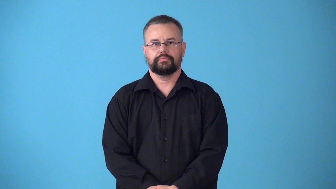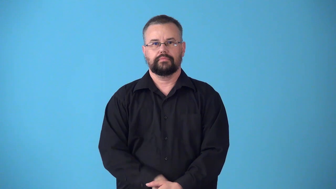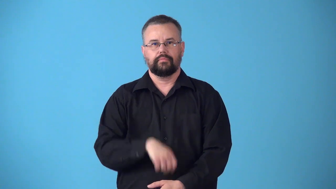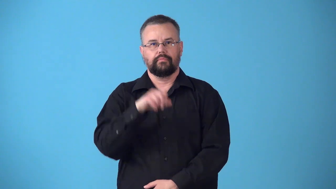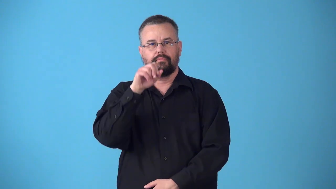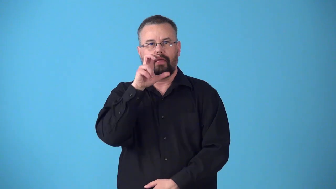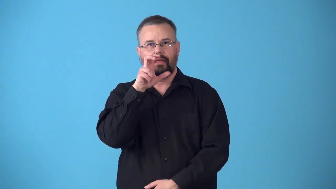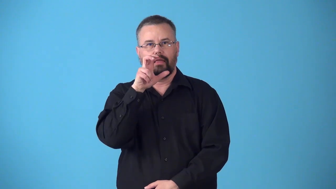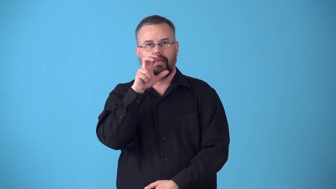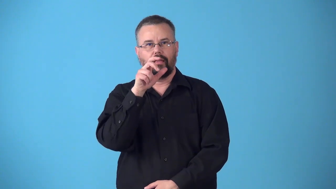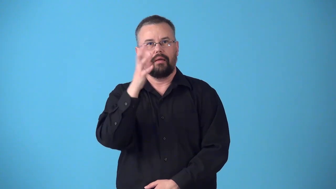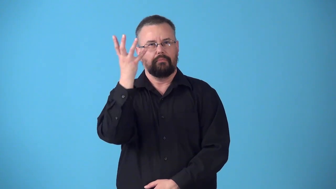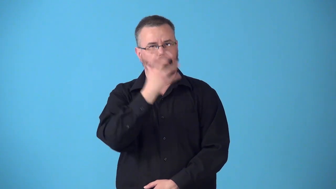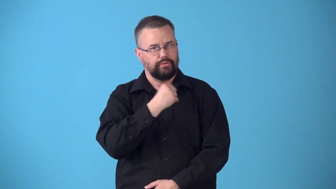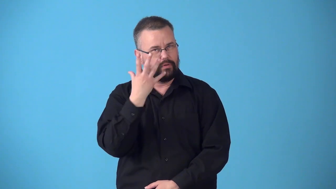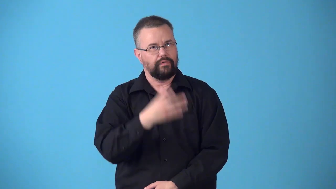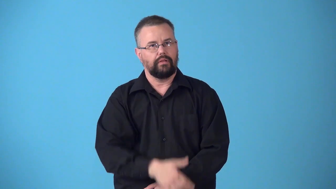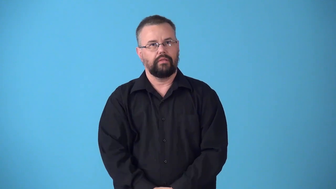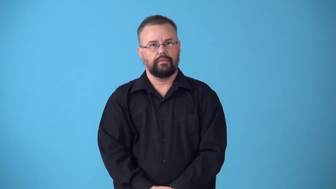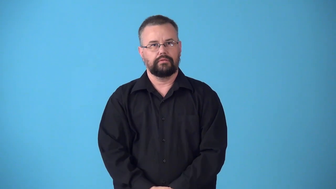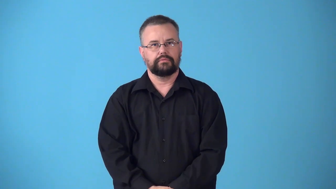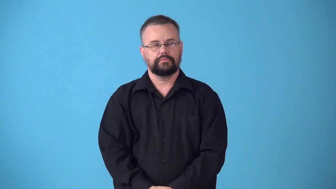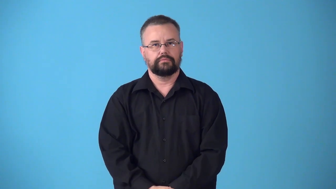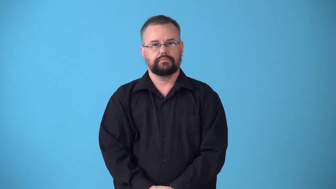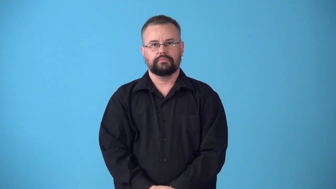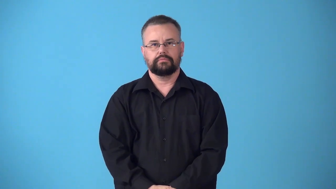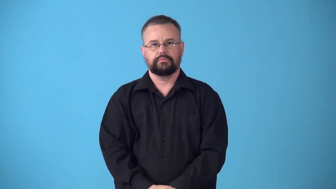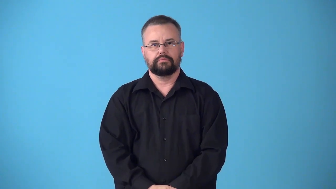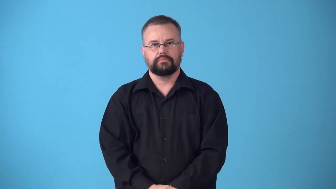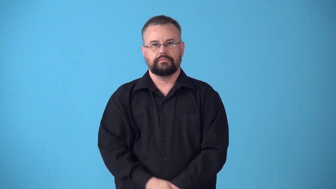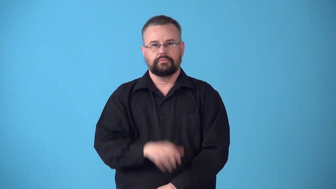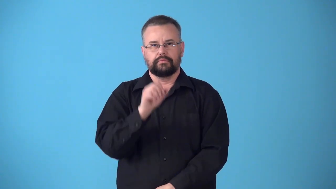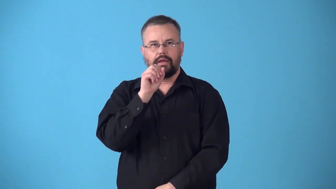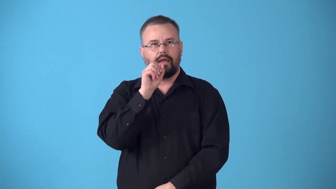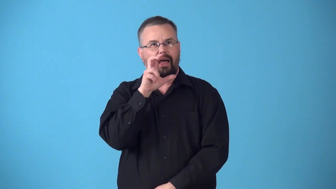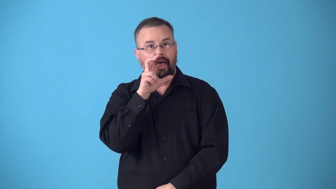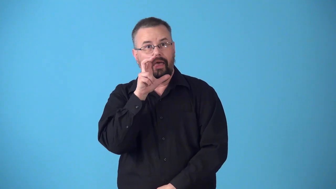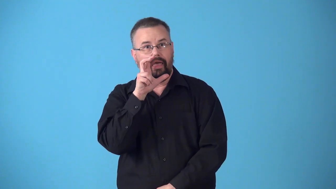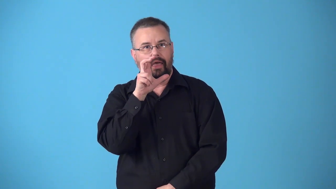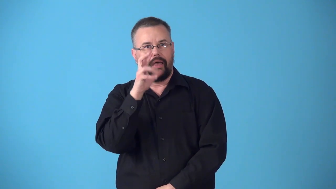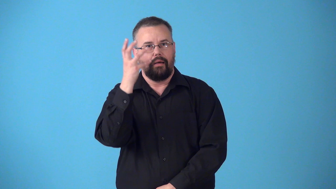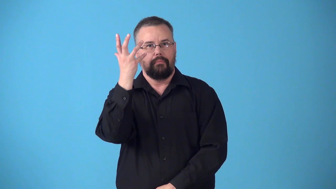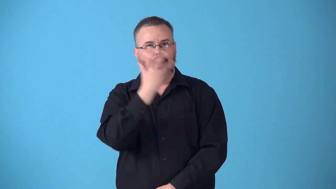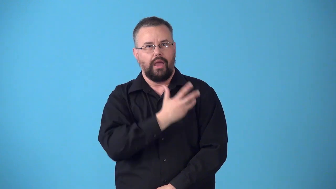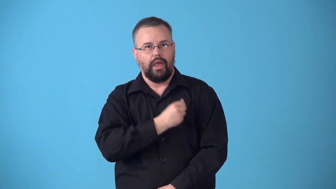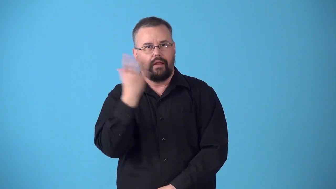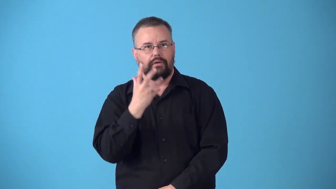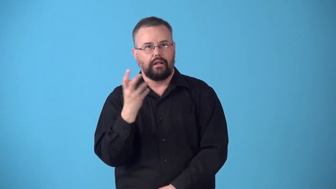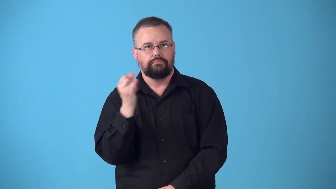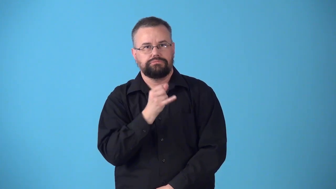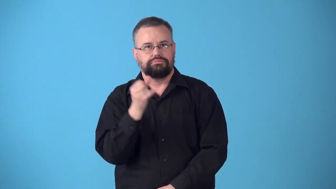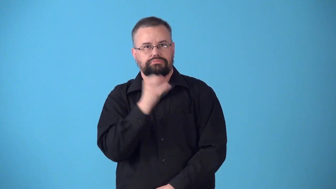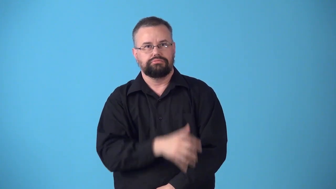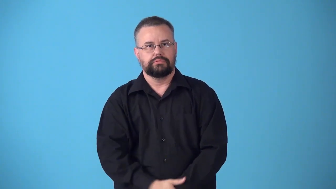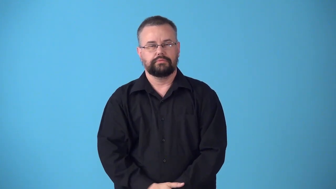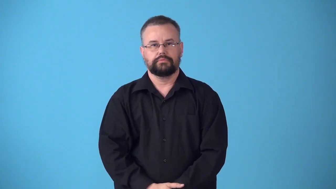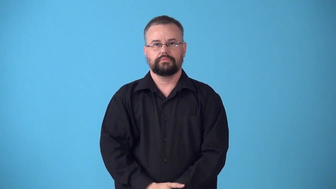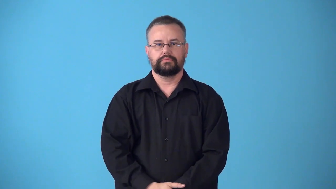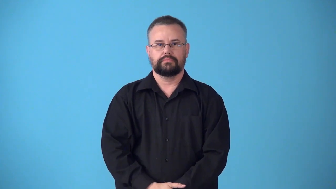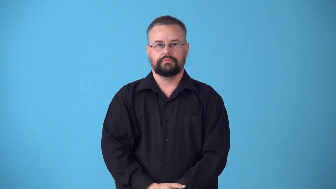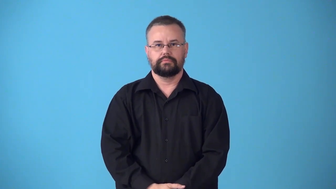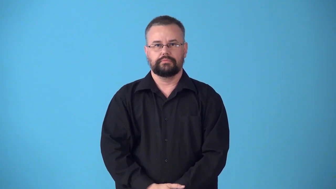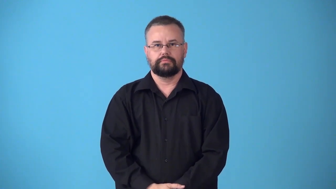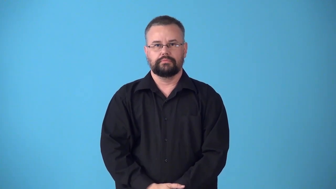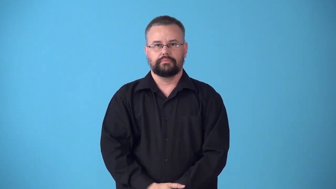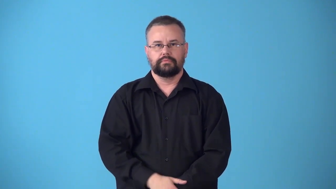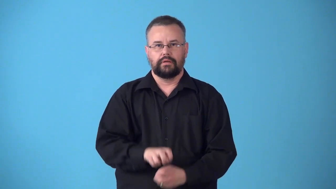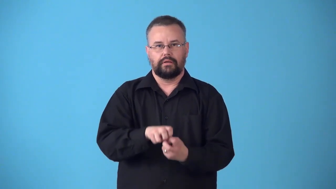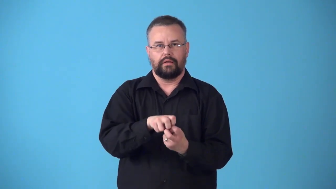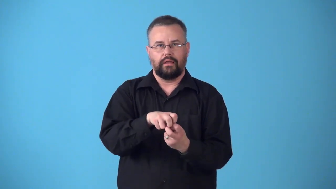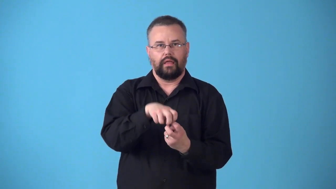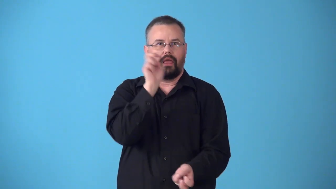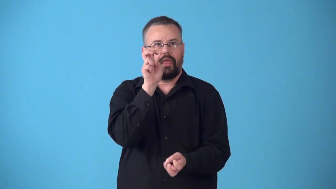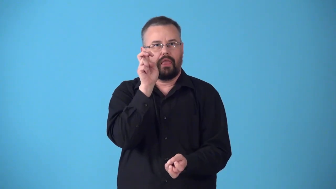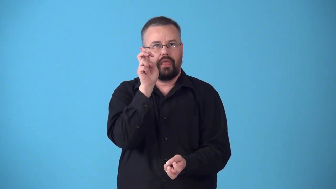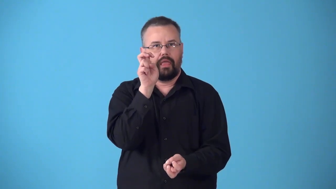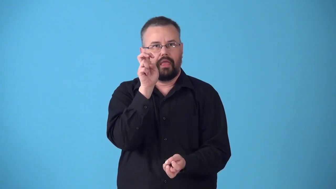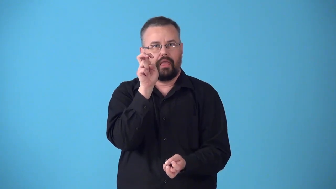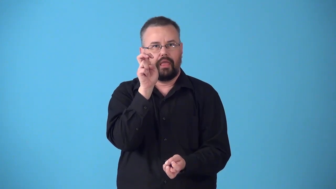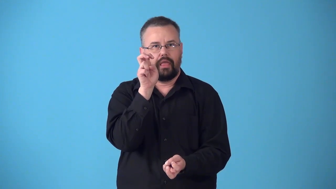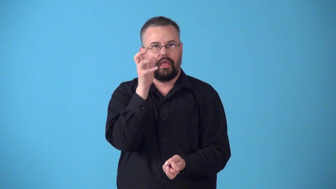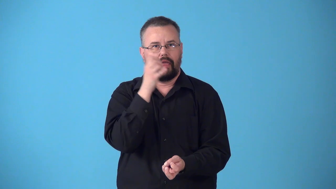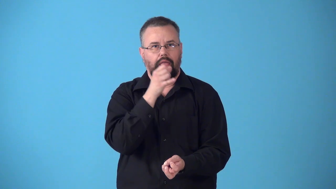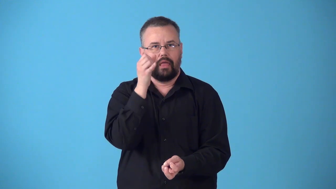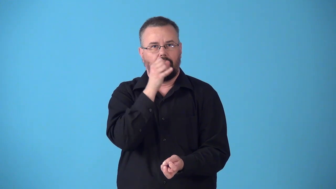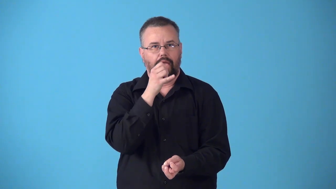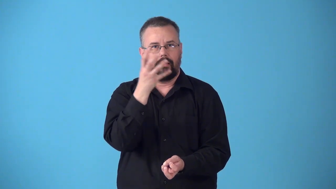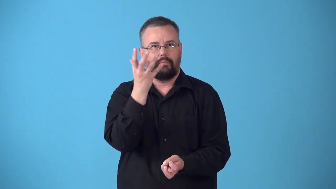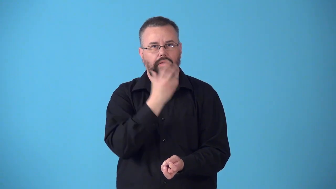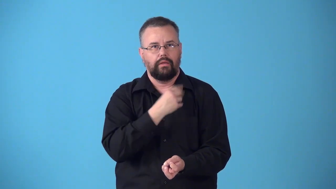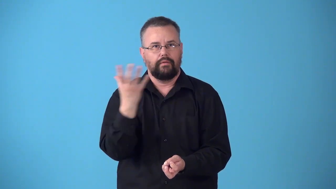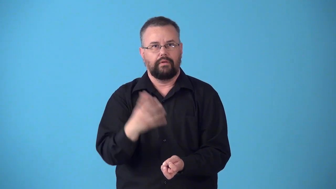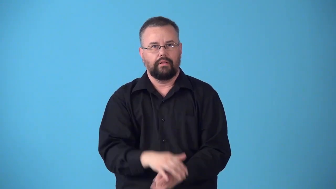sublime,sublimer,sublimest